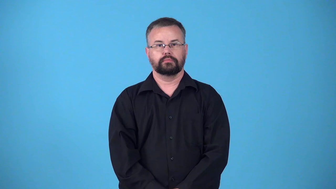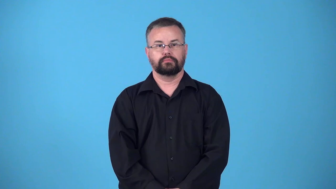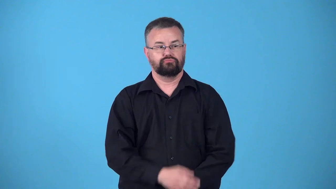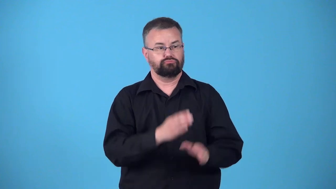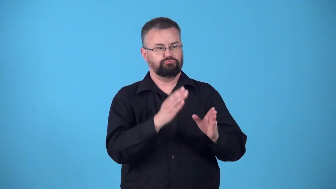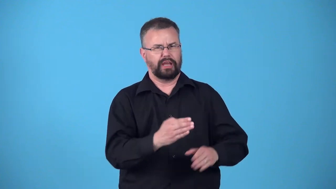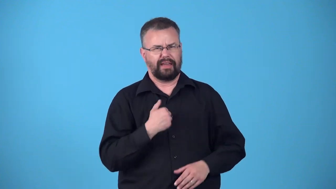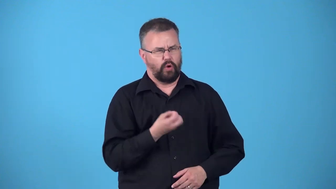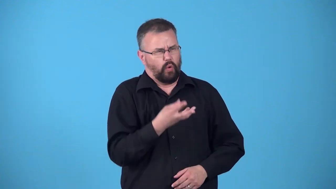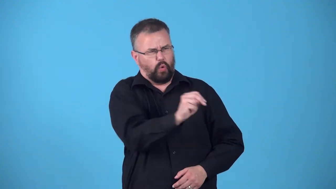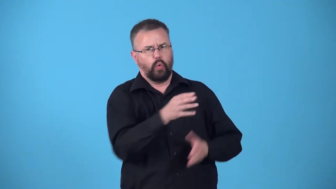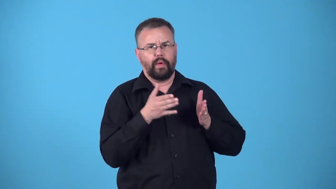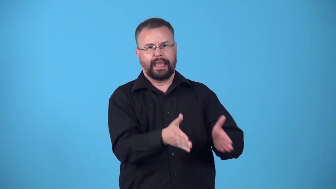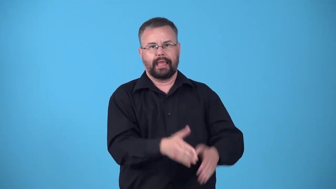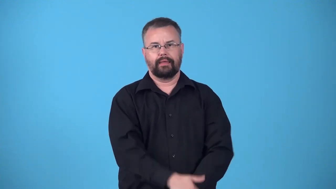go against the grain